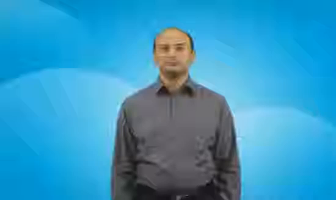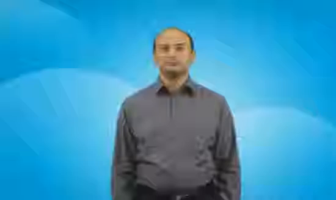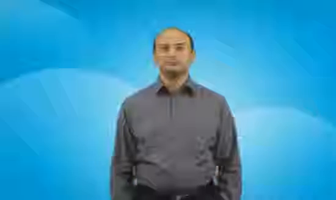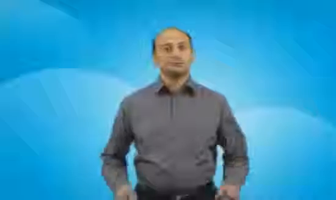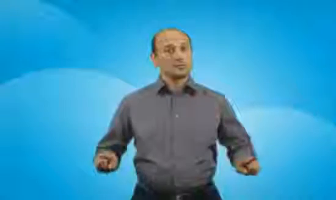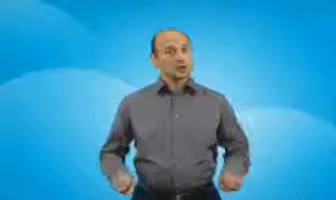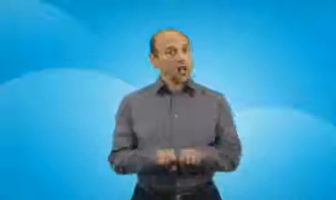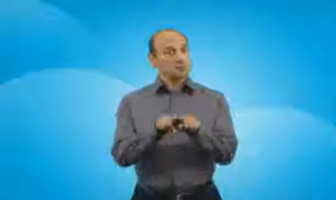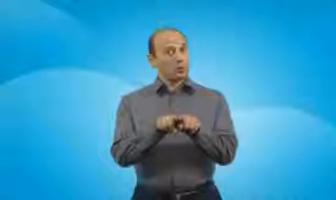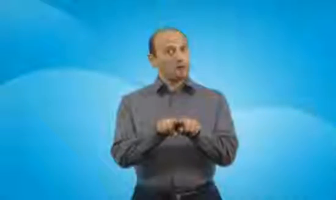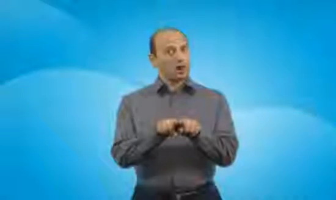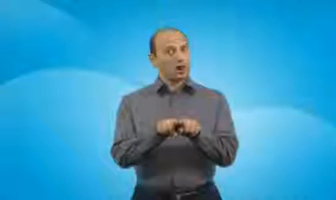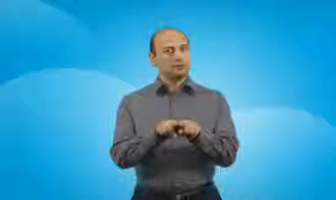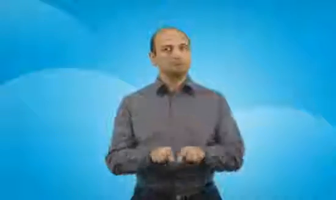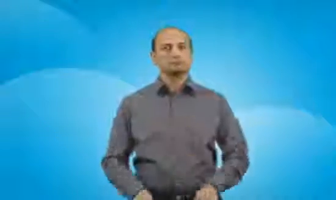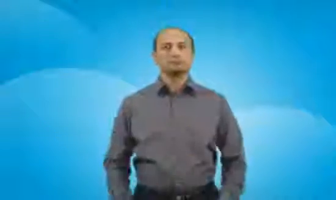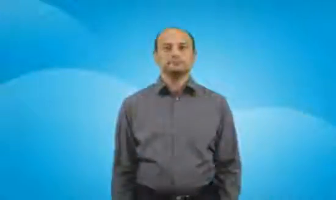Immediately, instantly